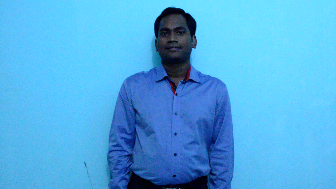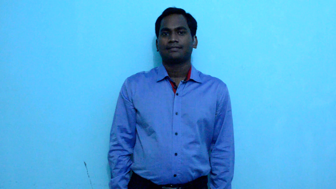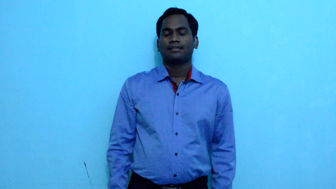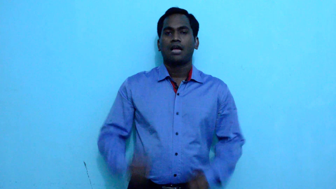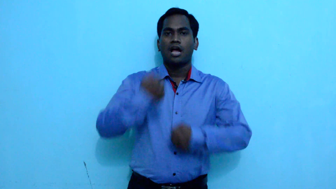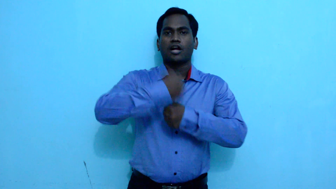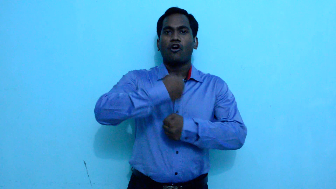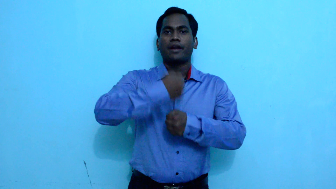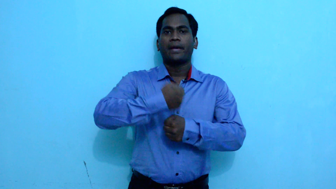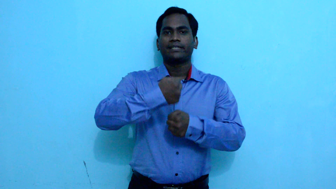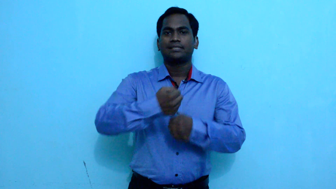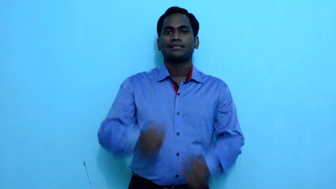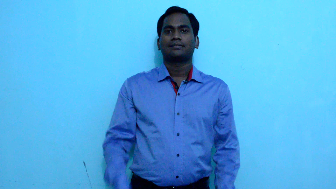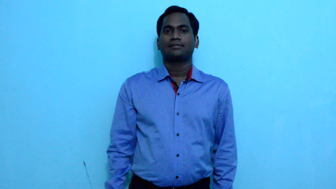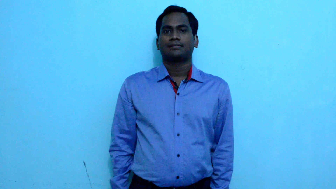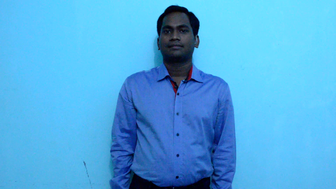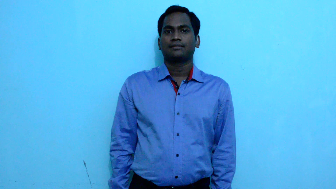Government